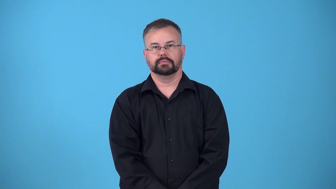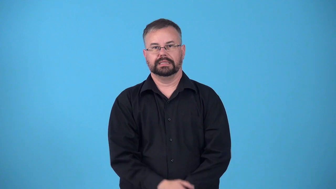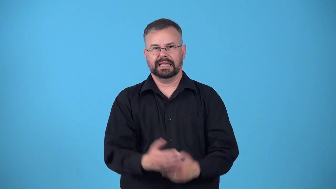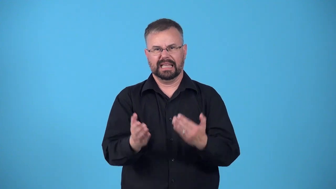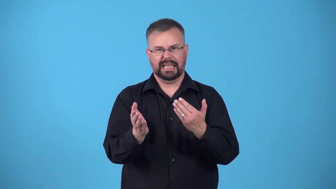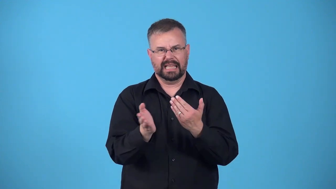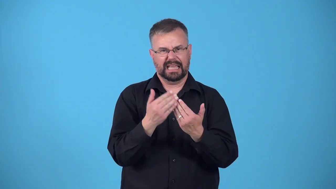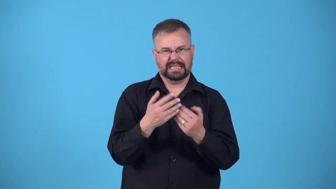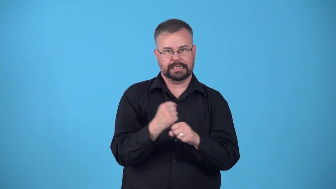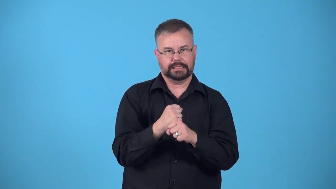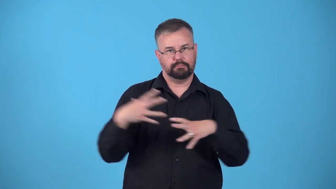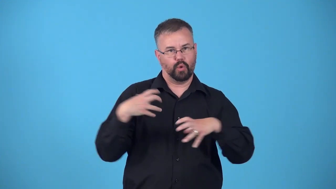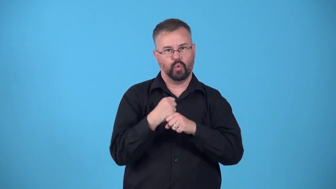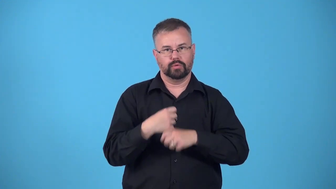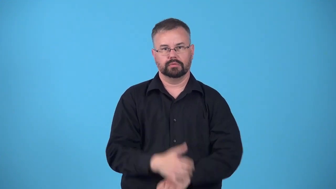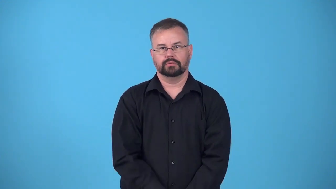volatile